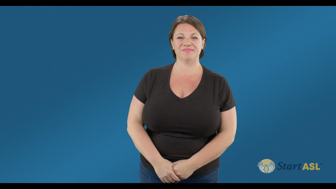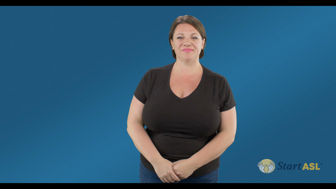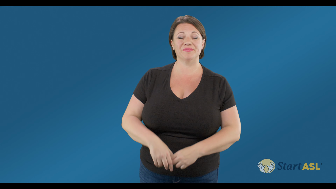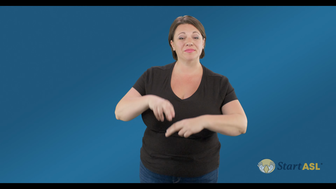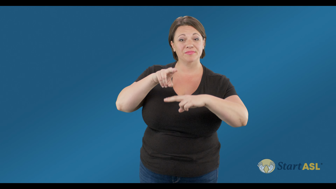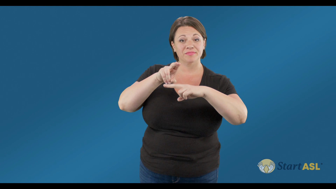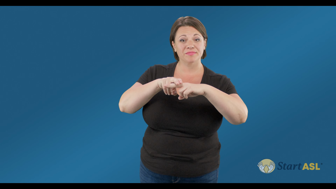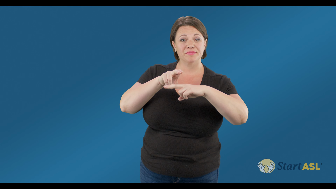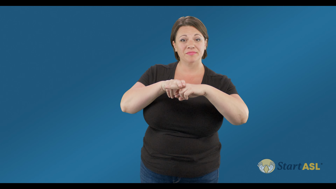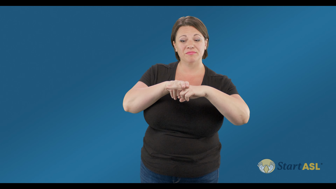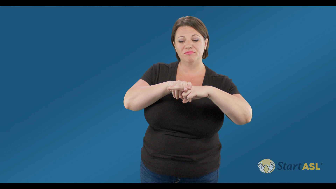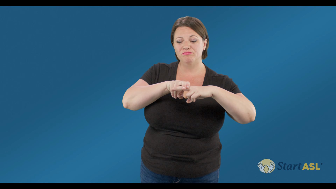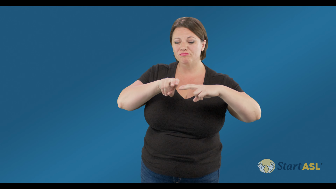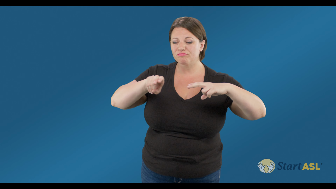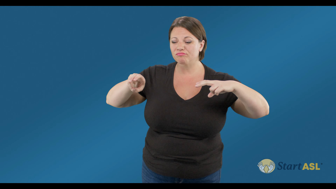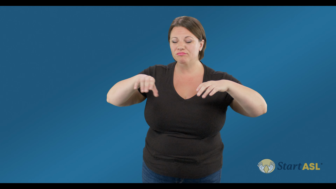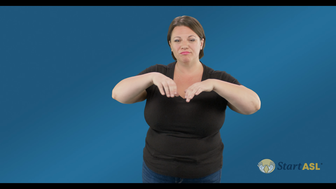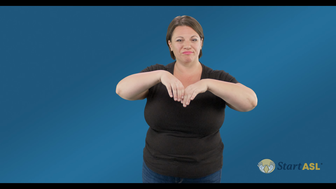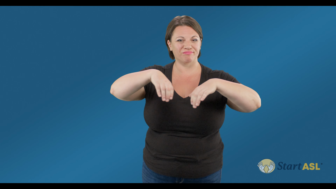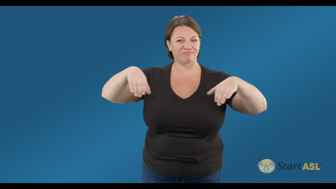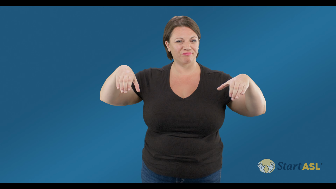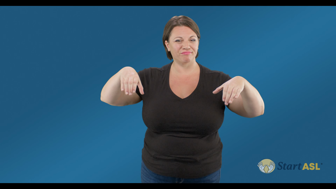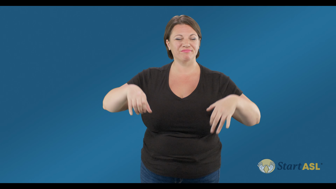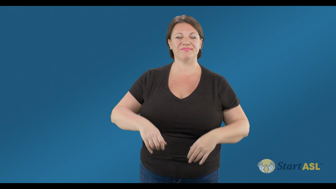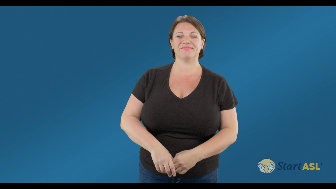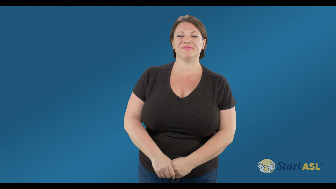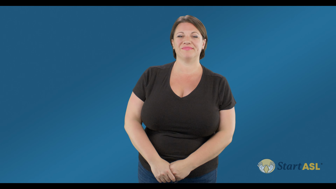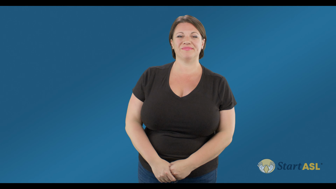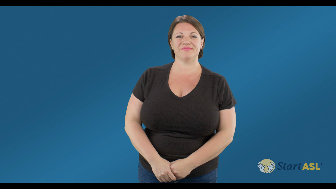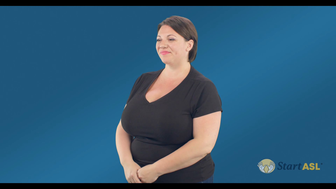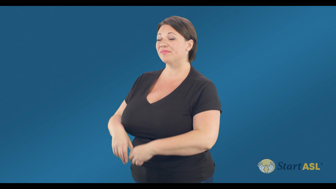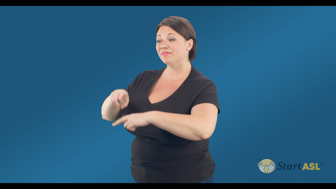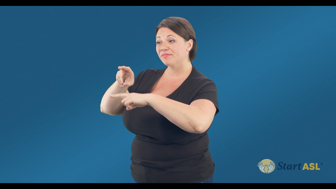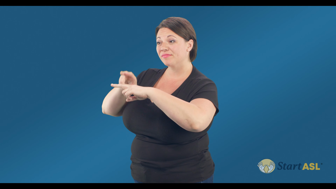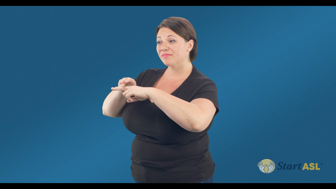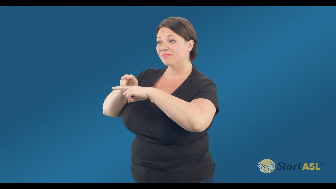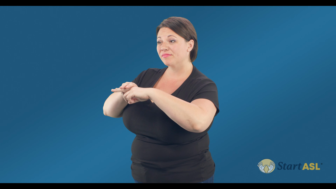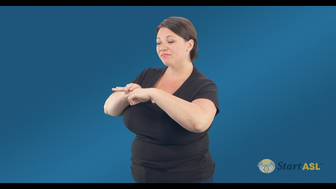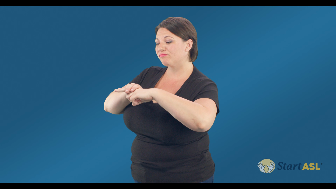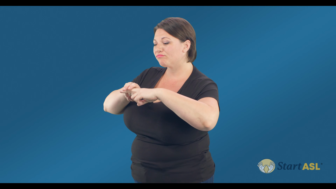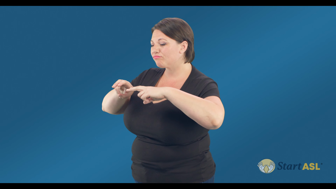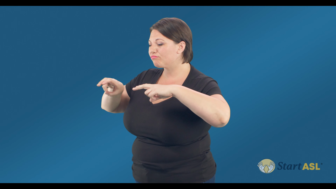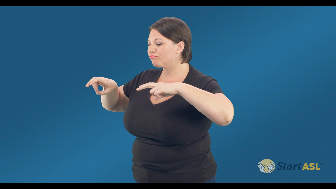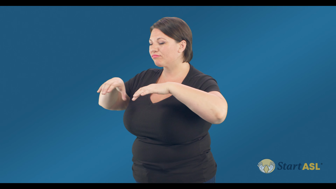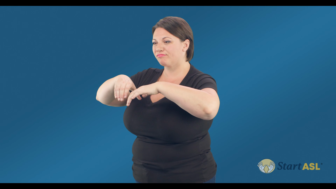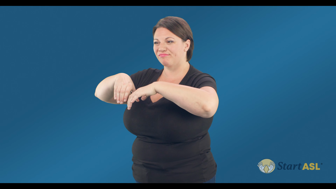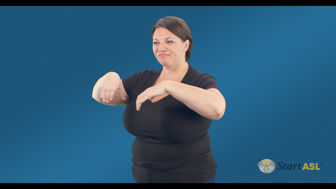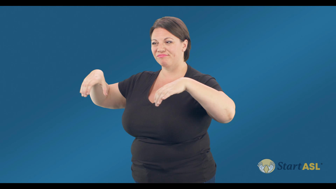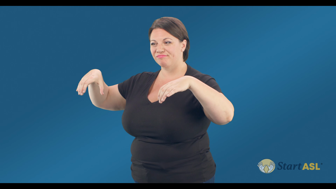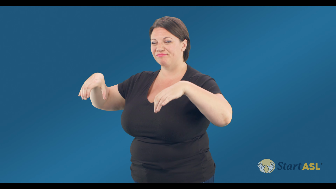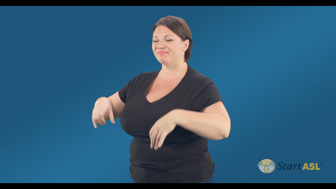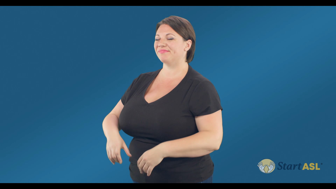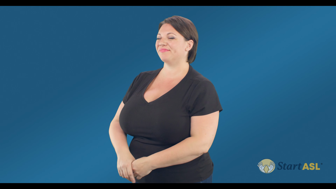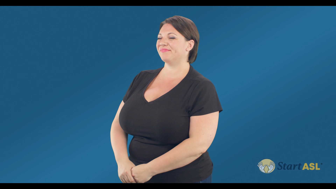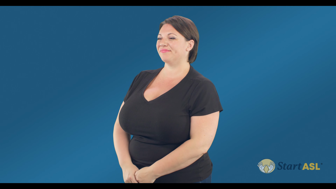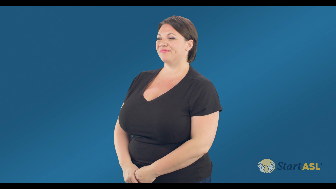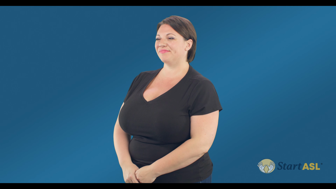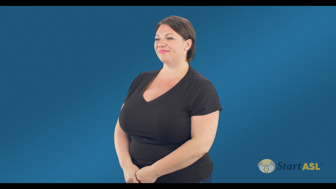sofa